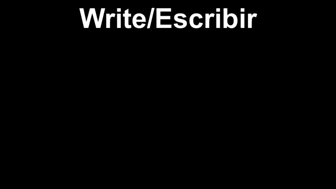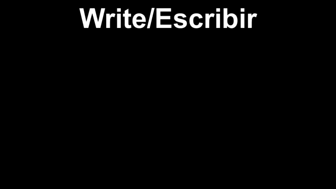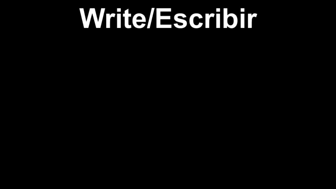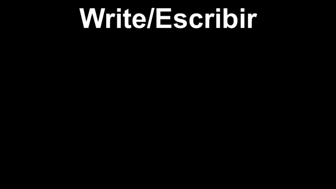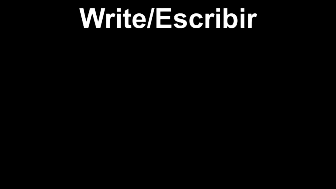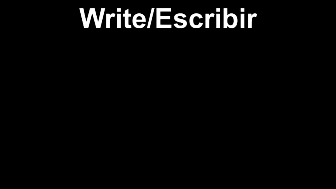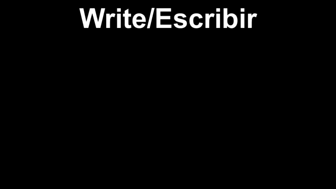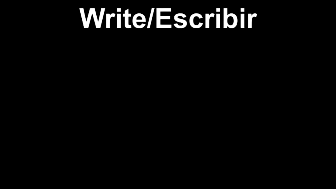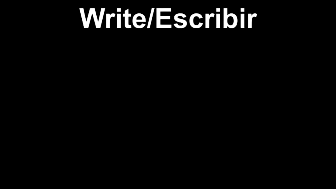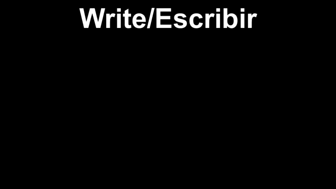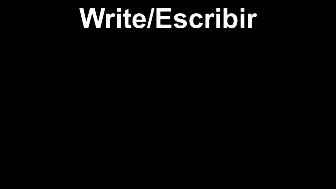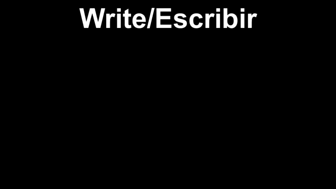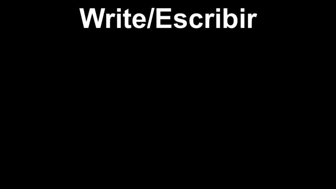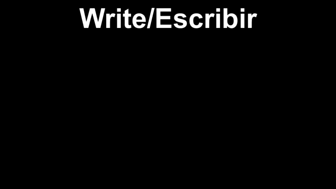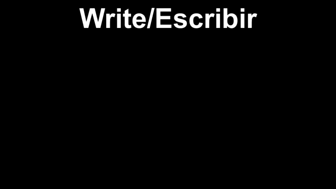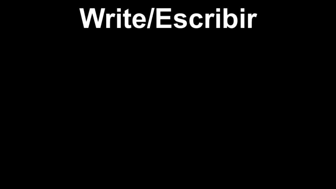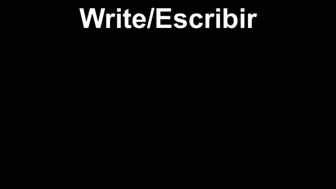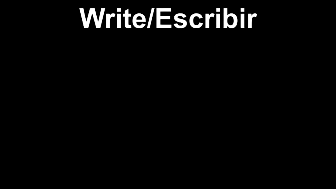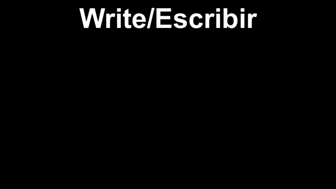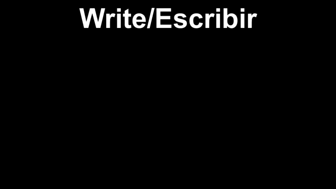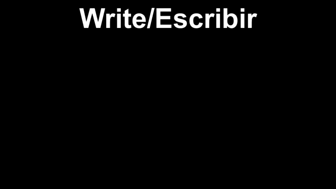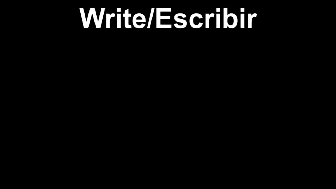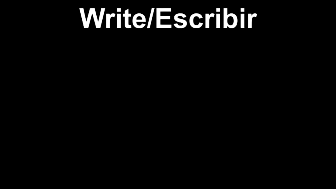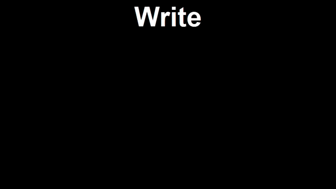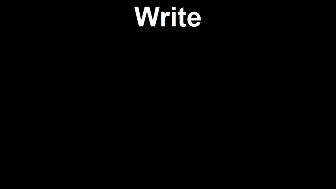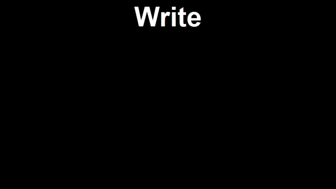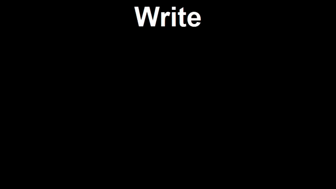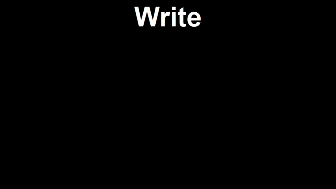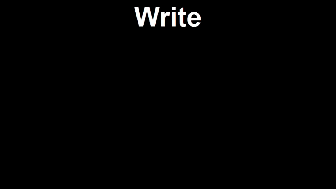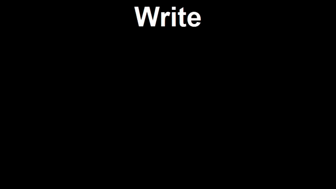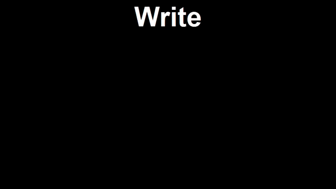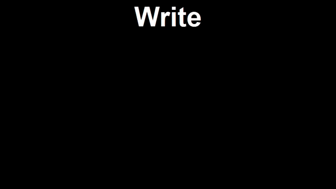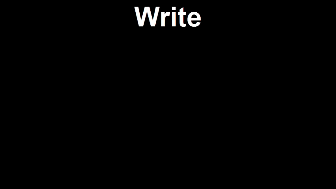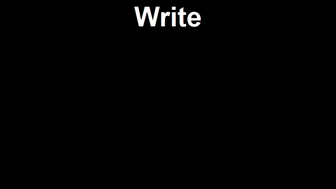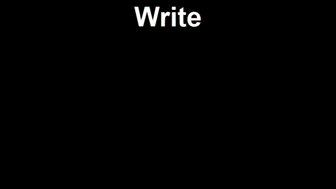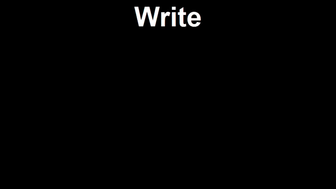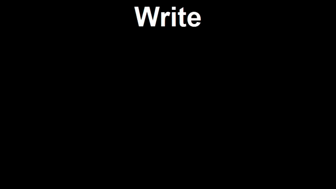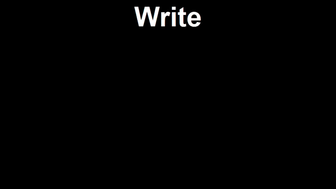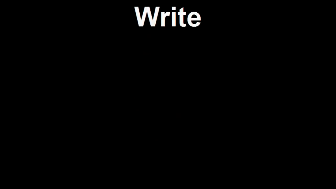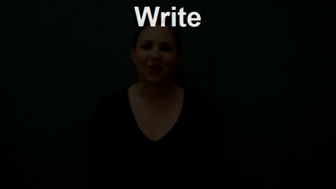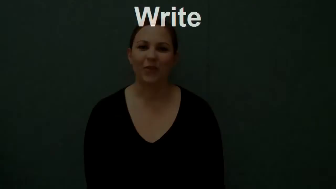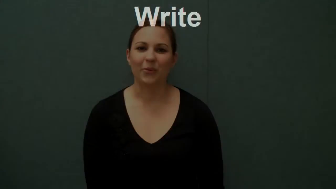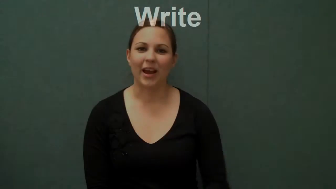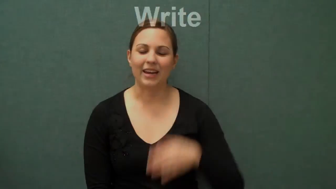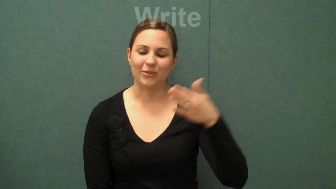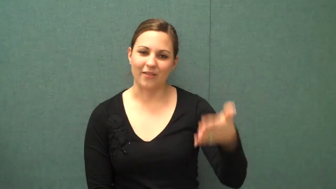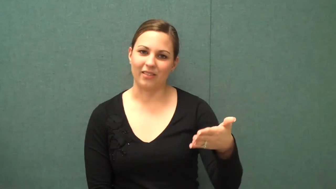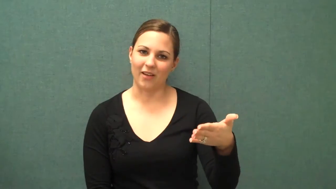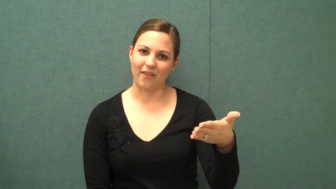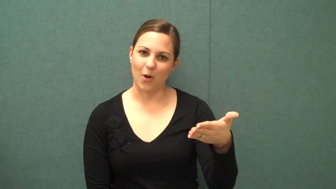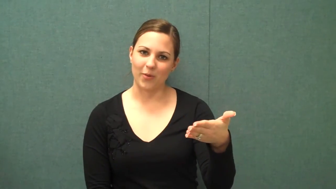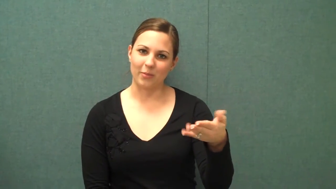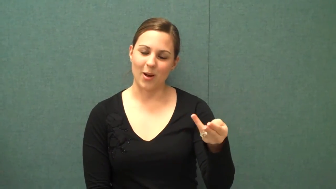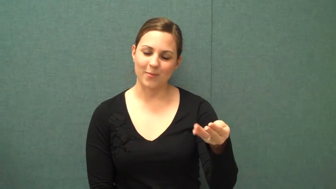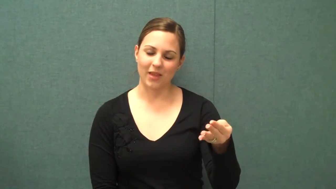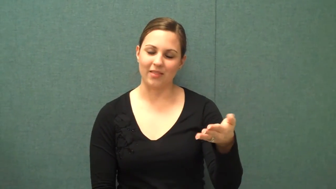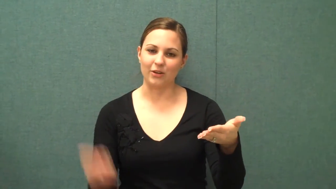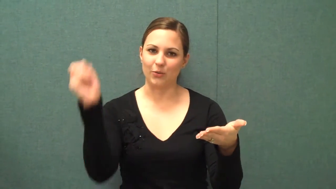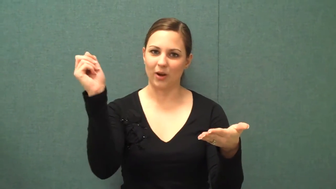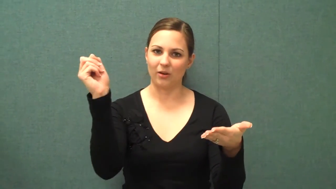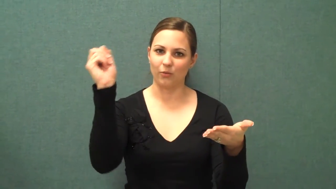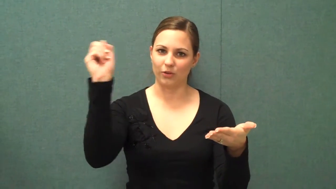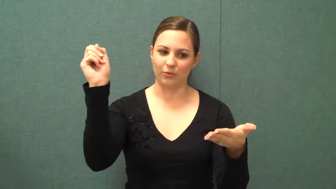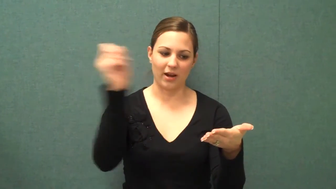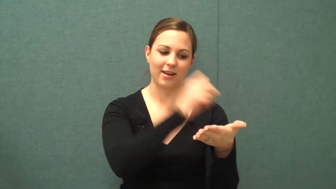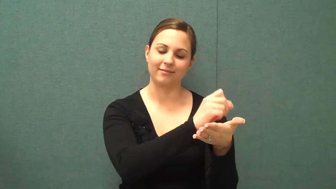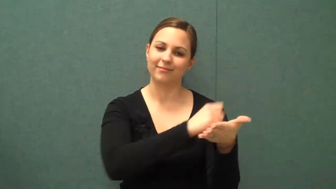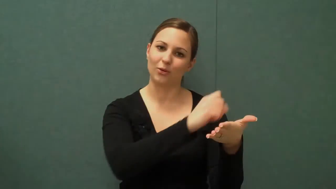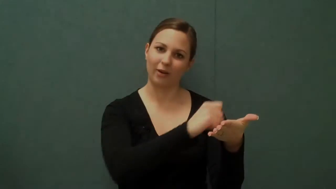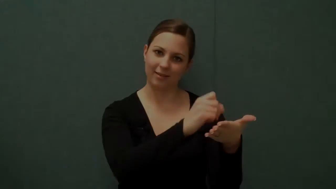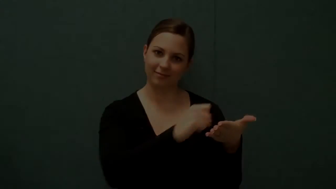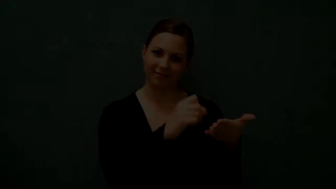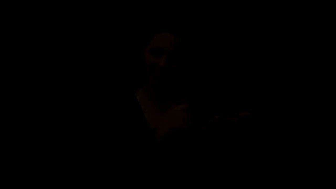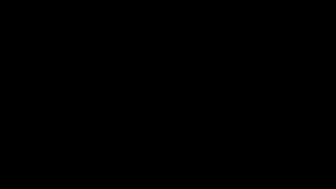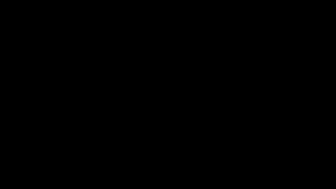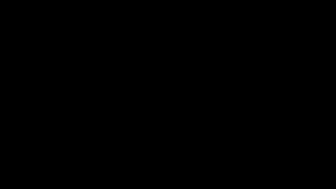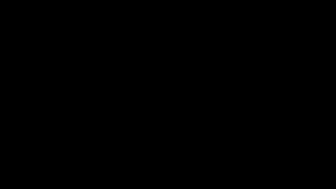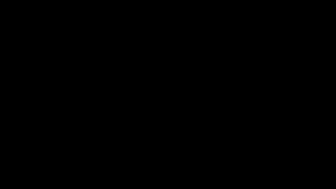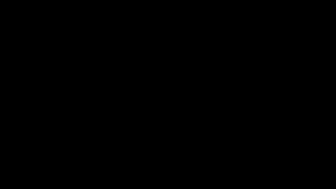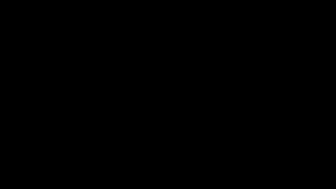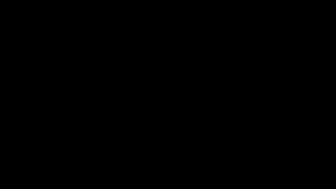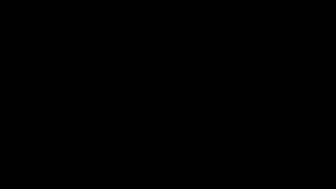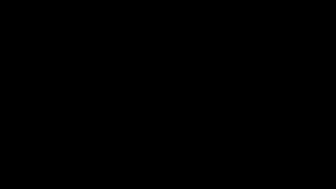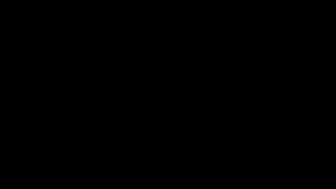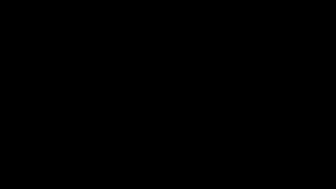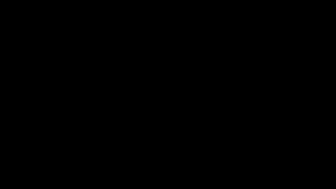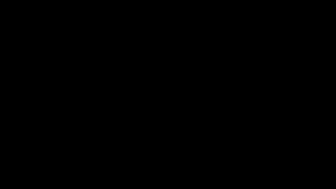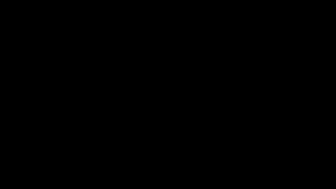Write